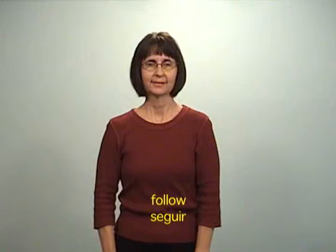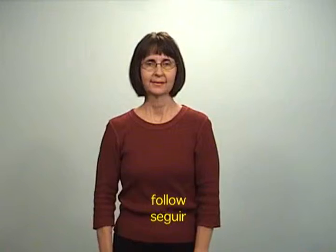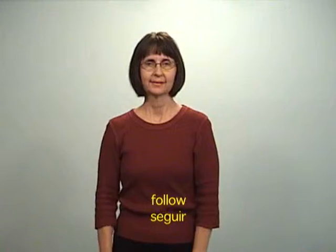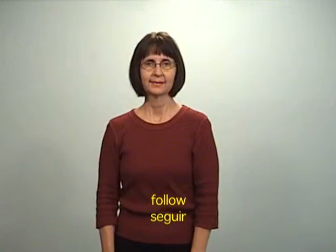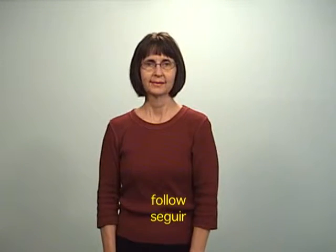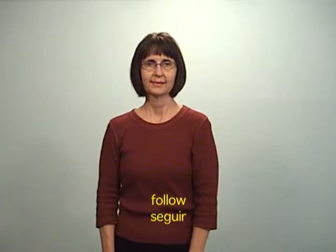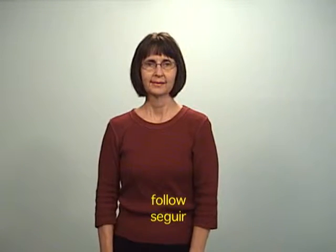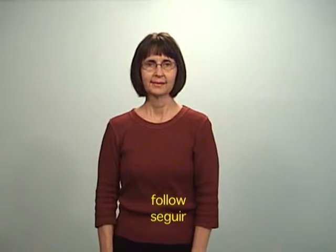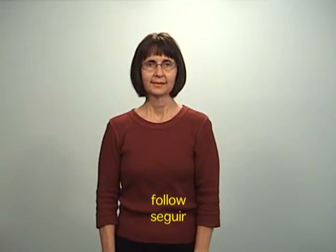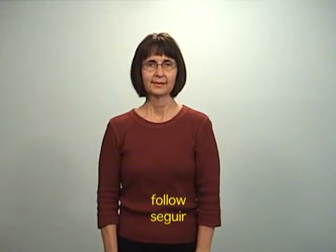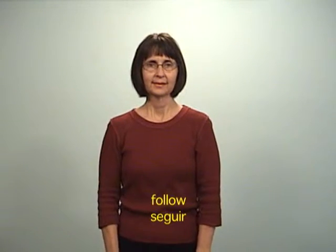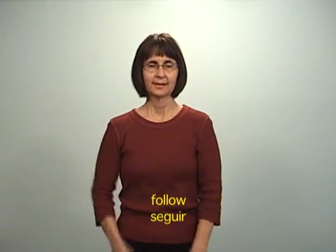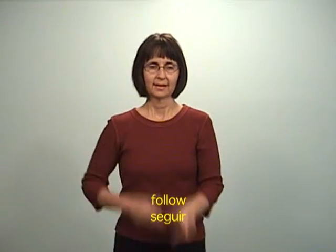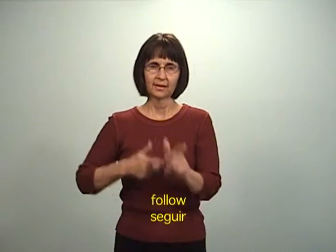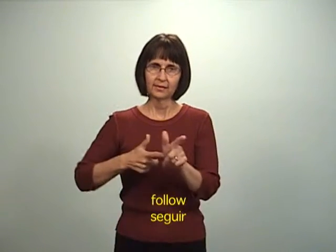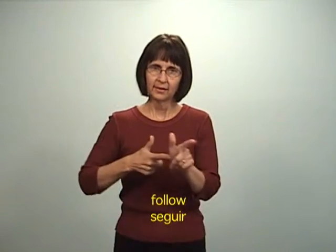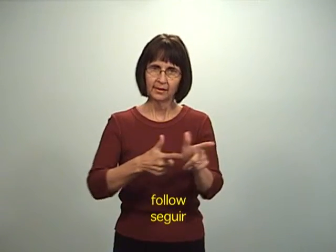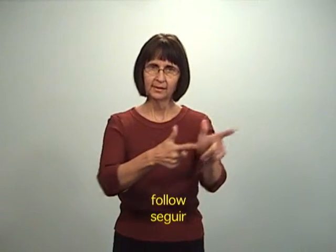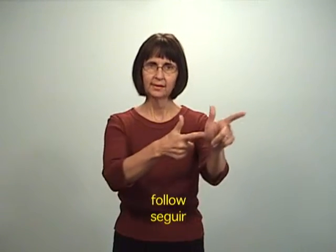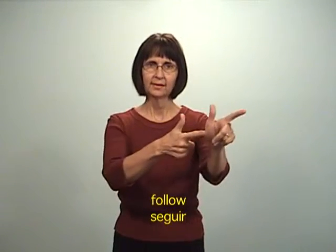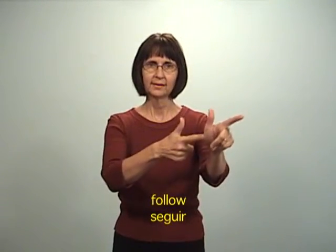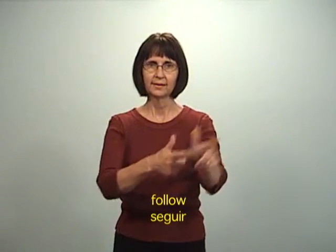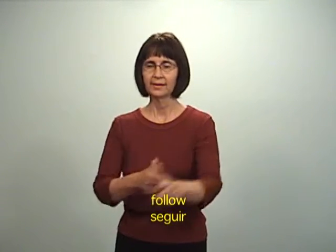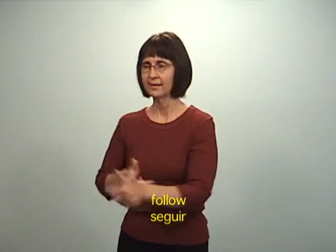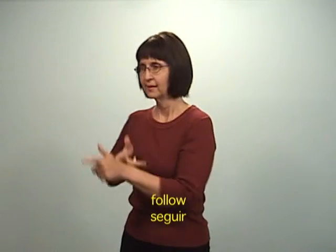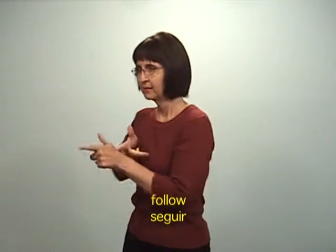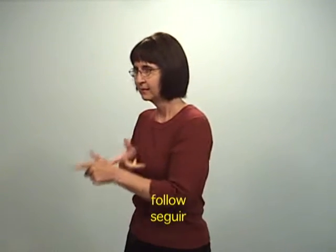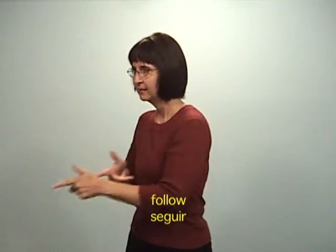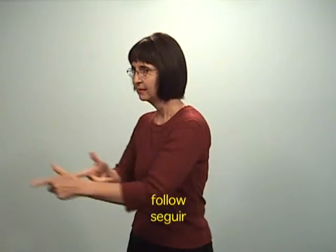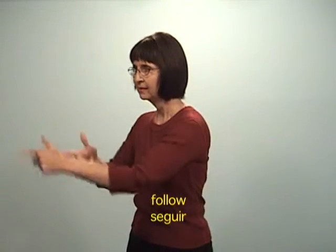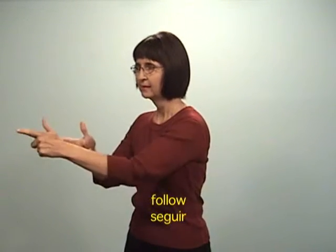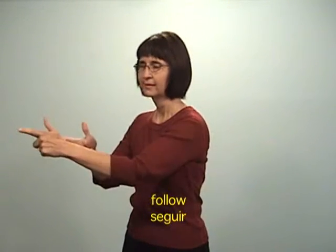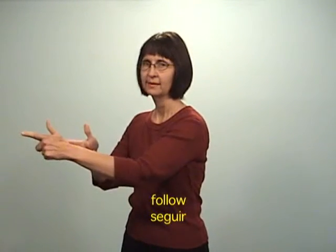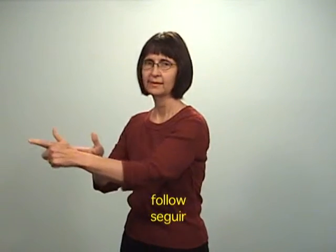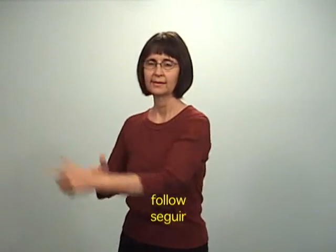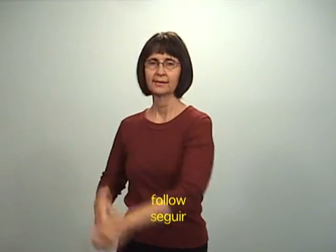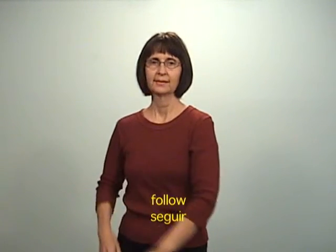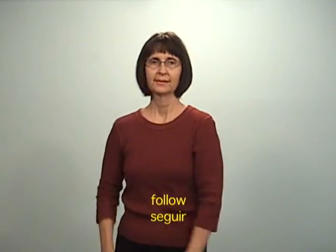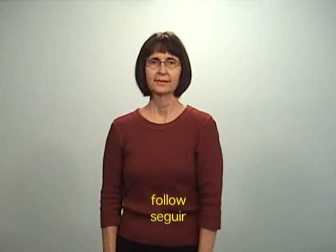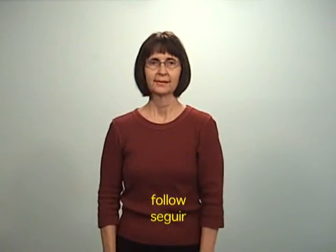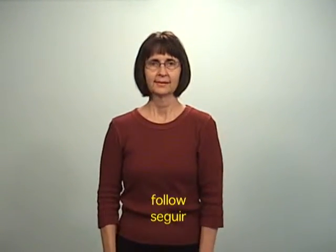Follow